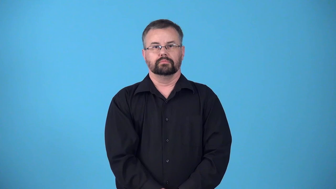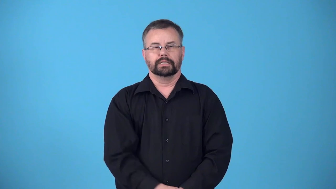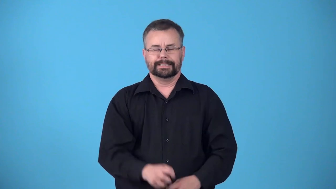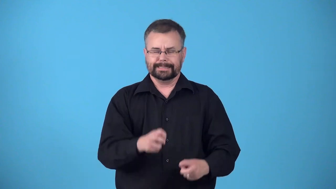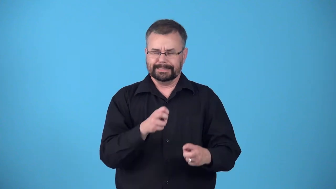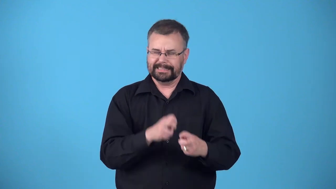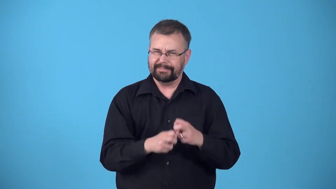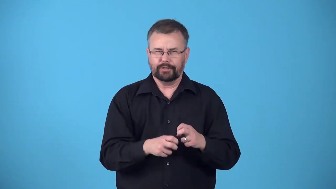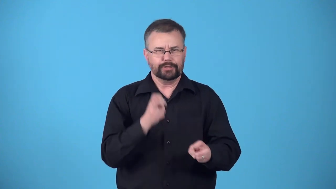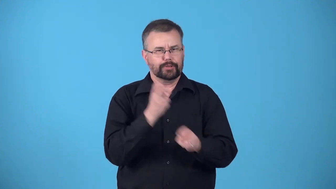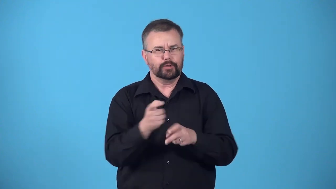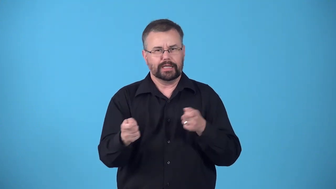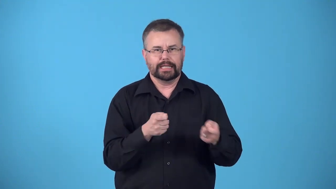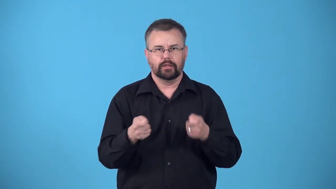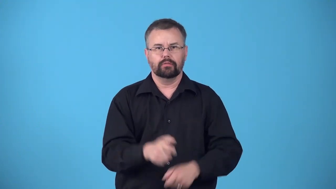back to the wall